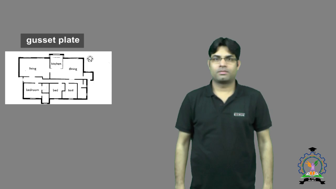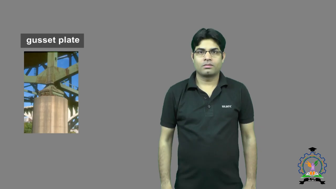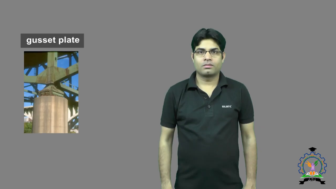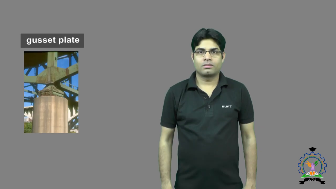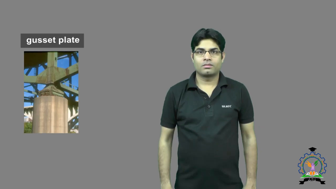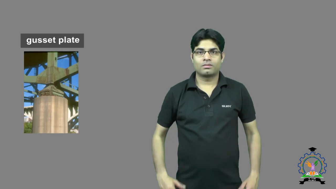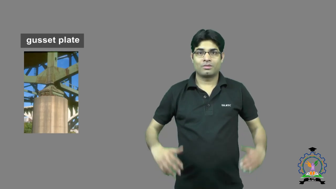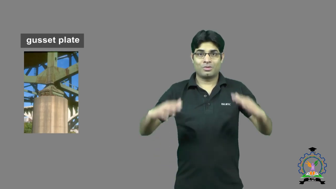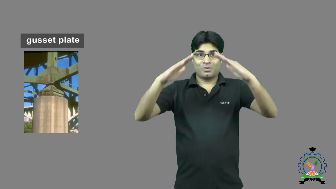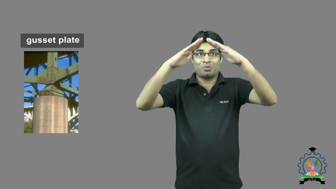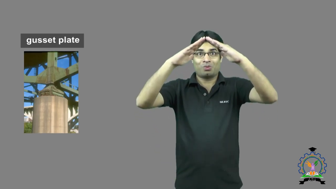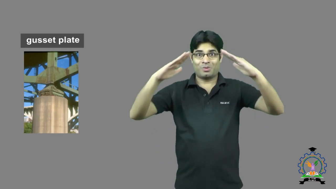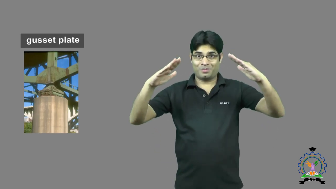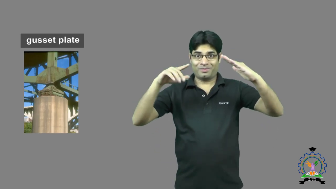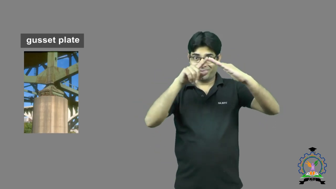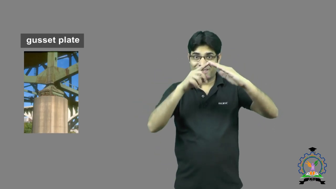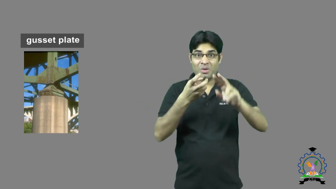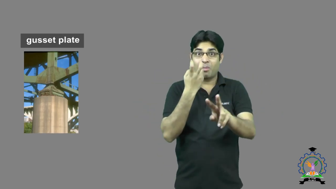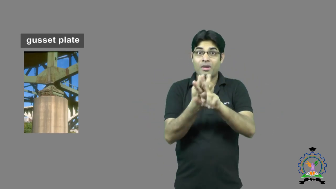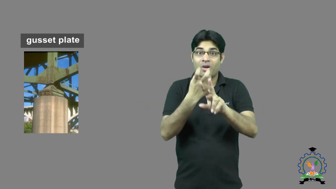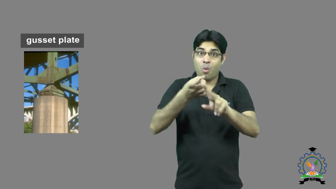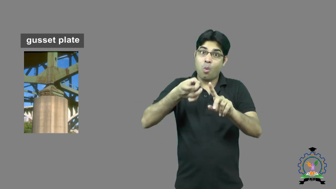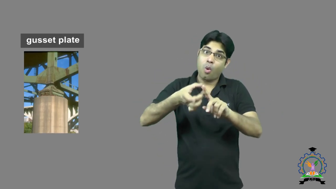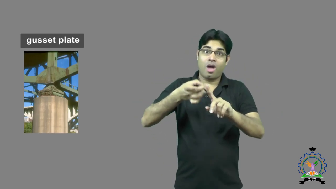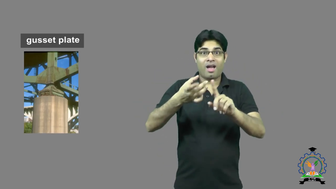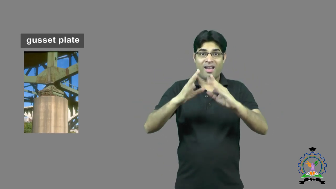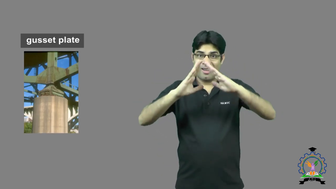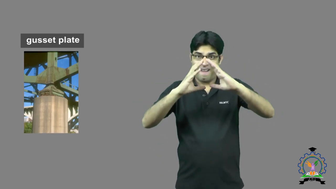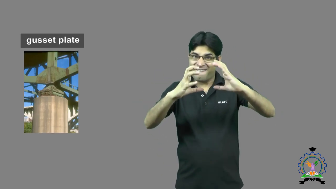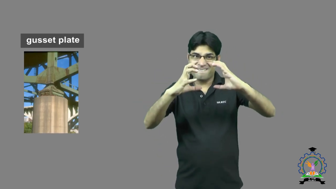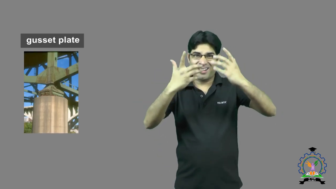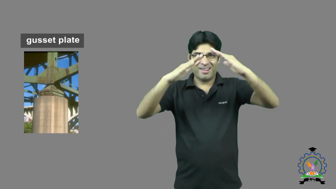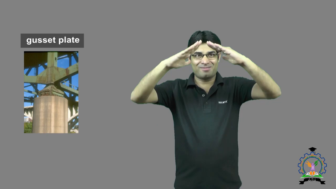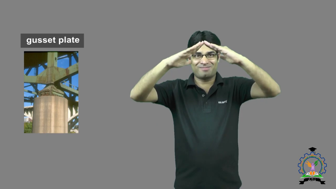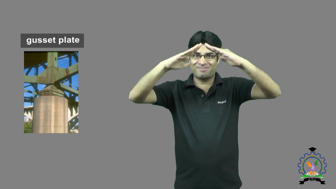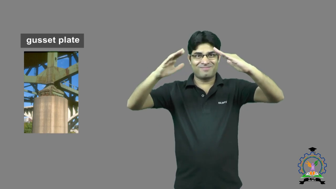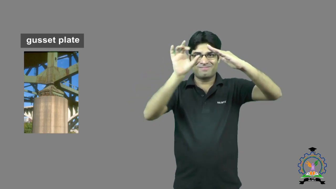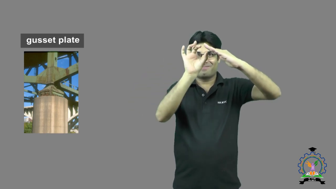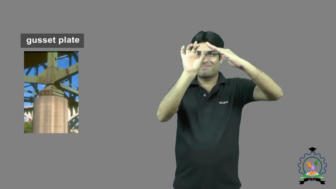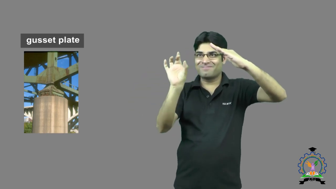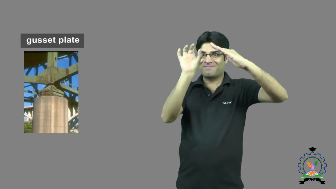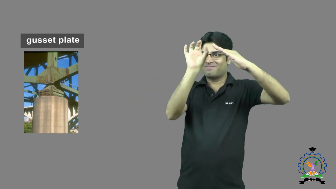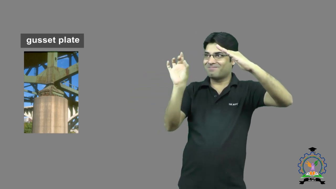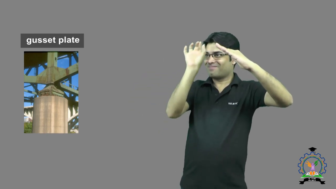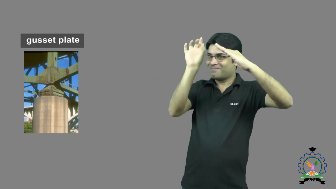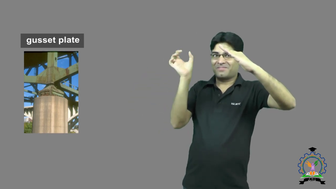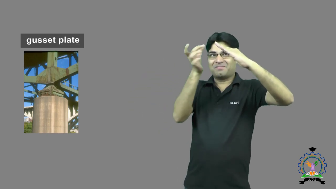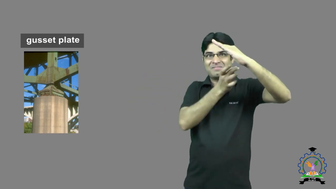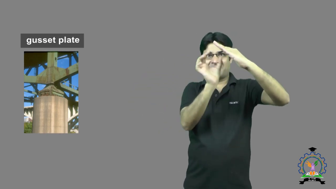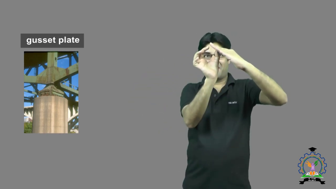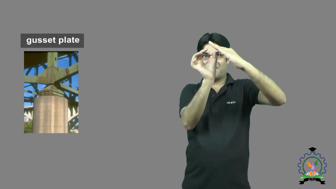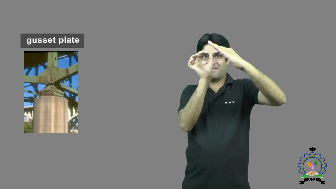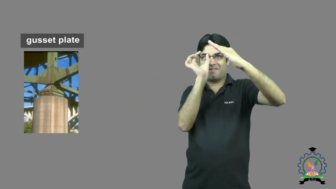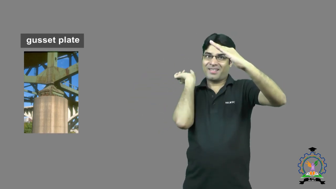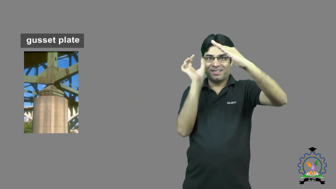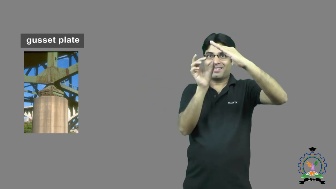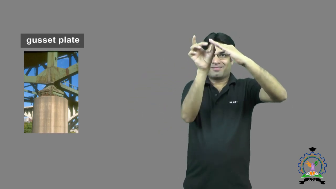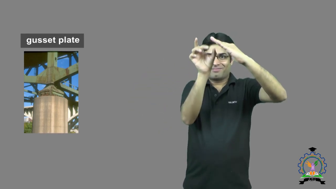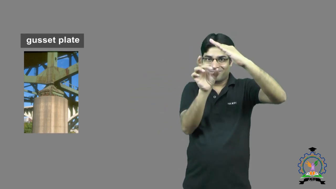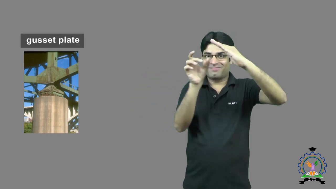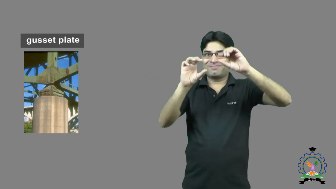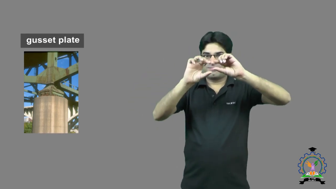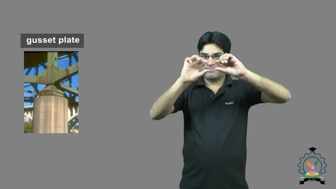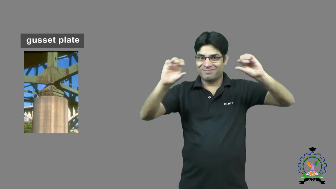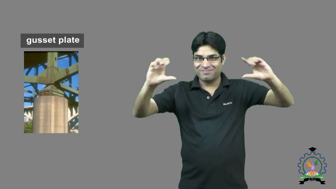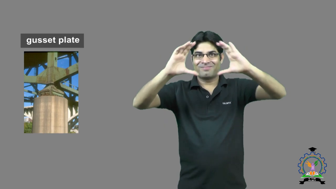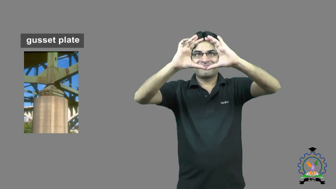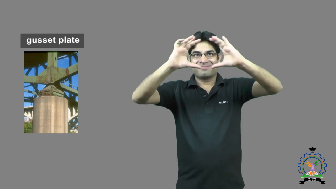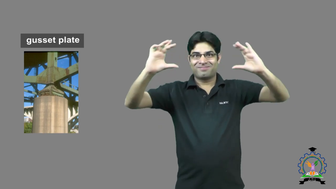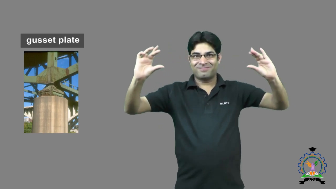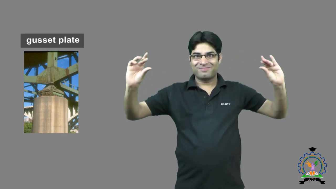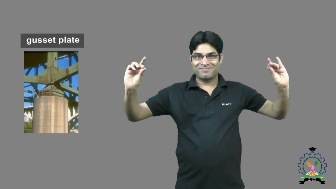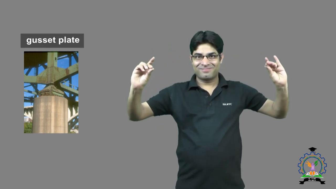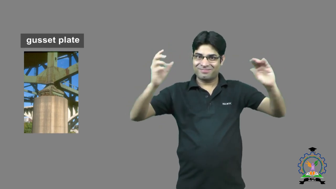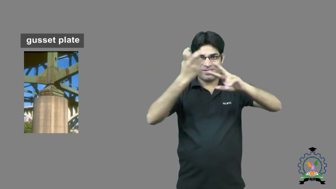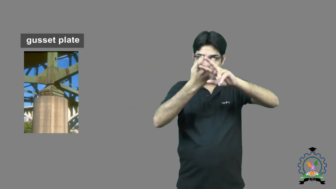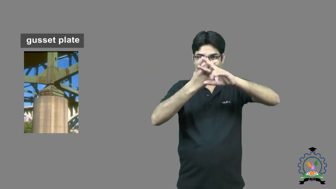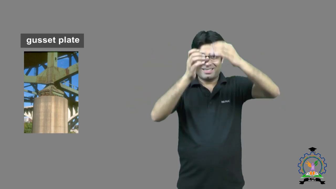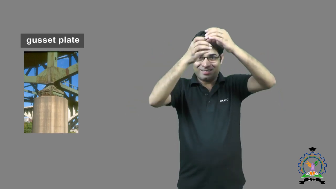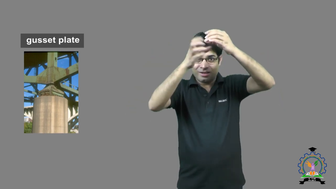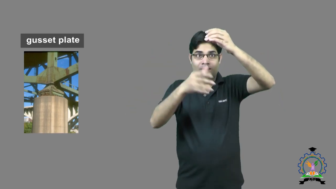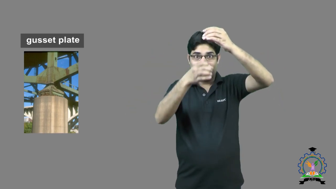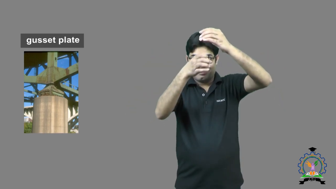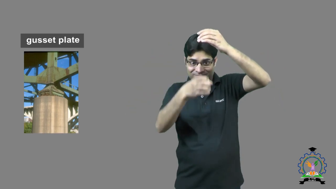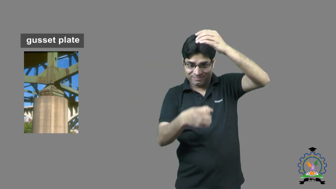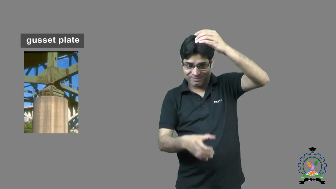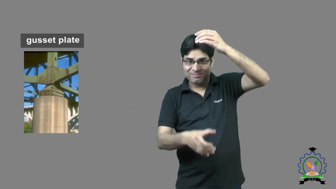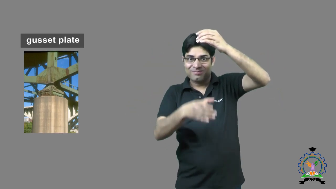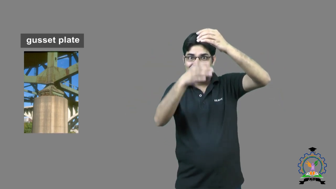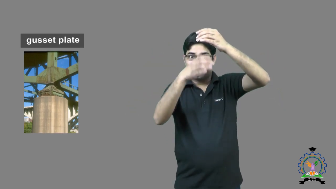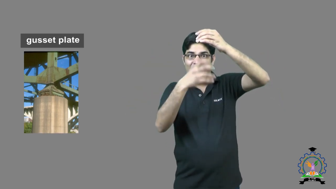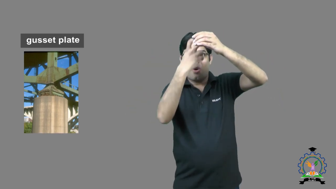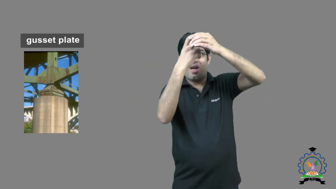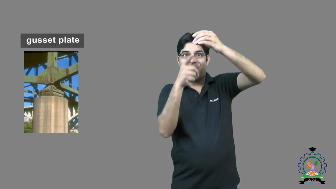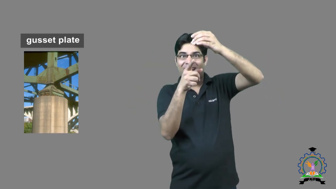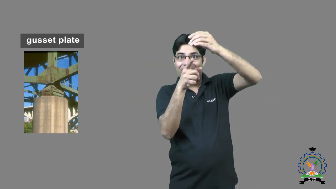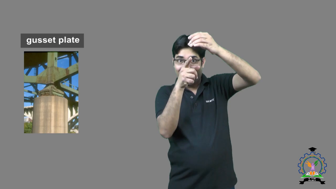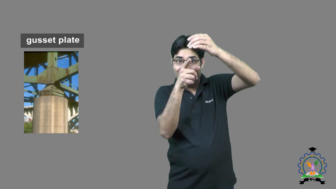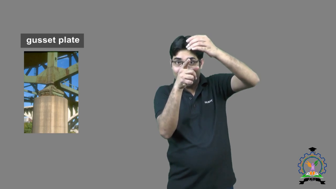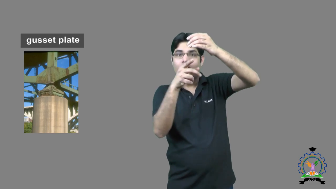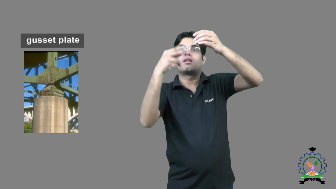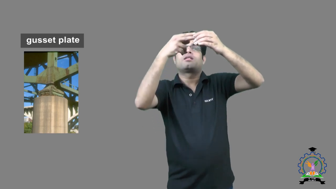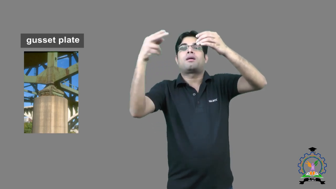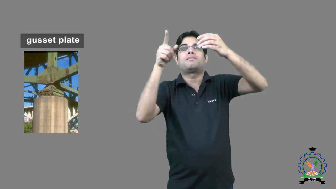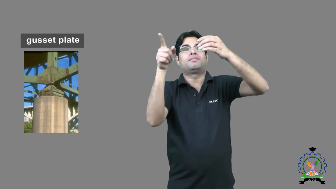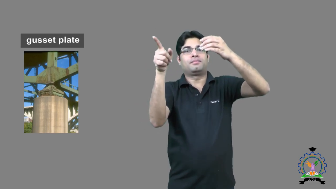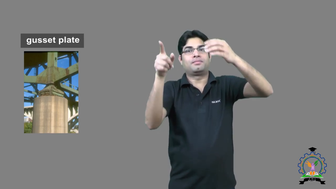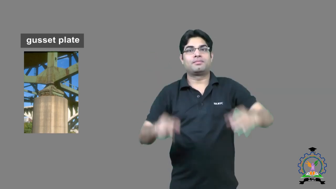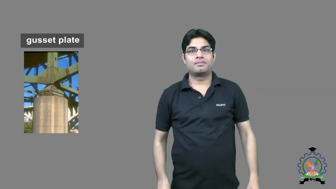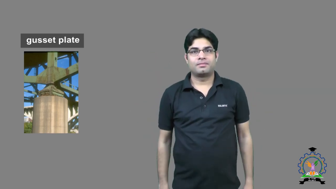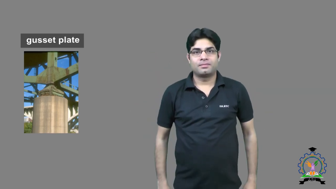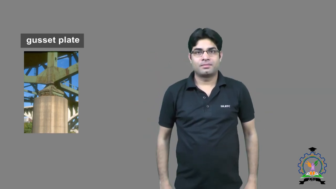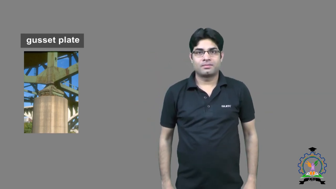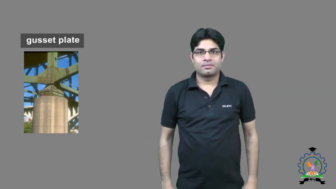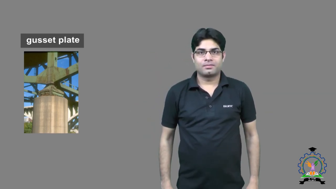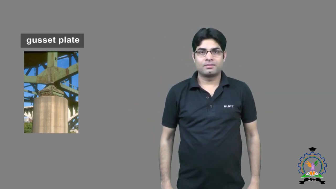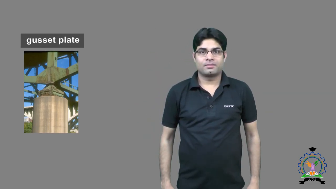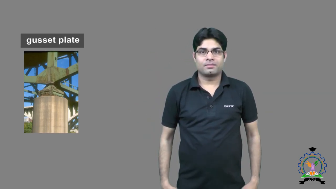gusset plate